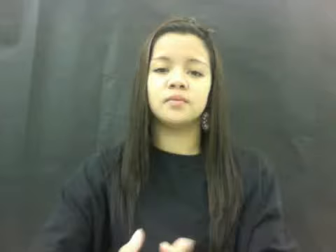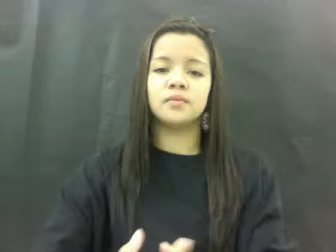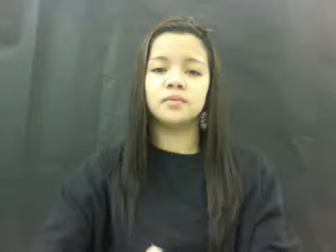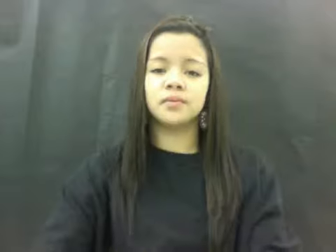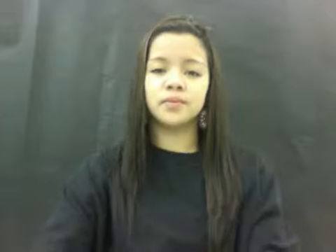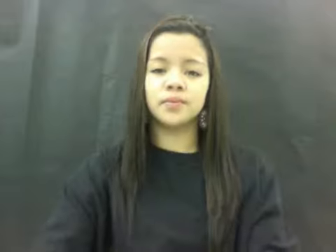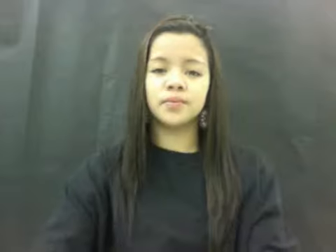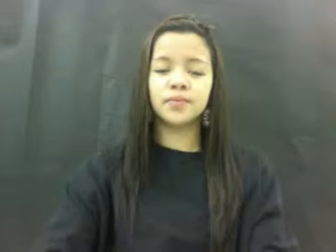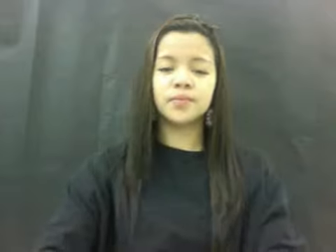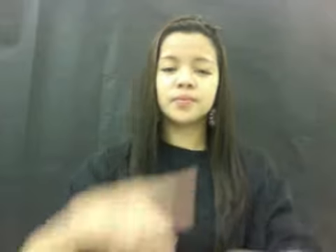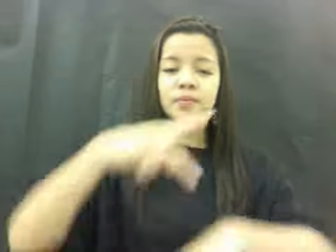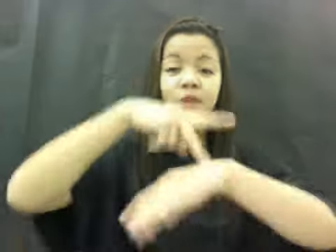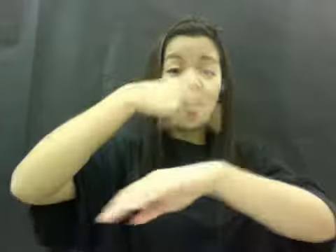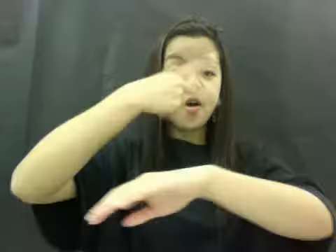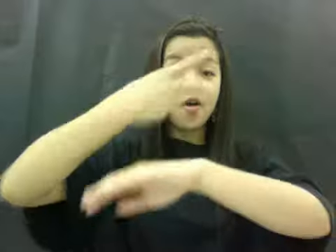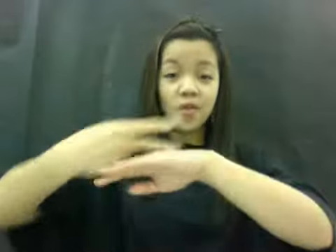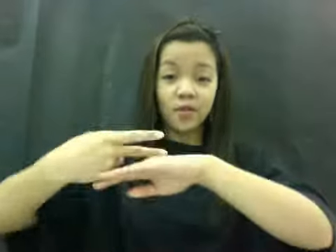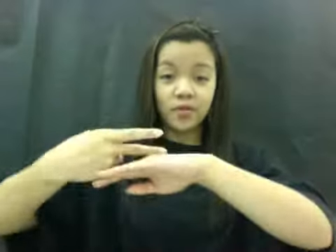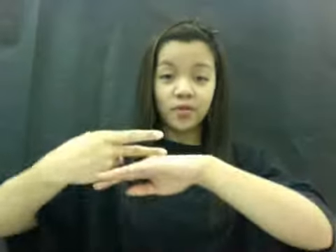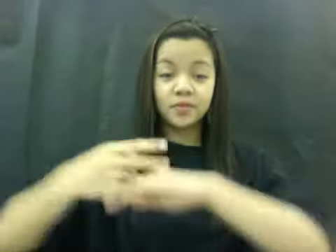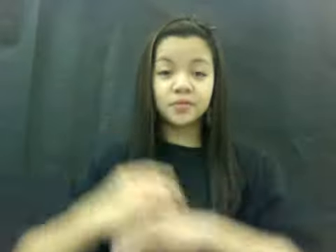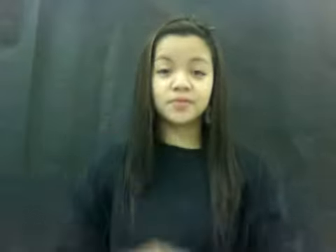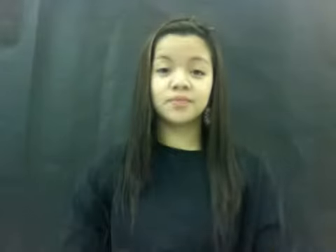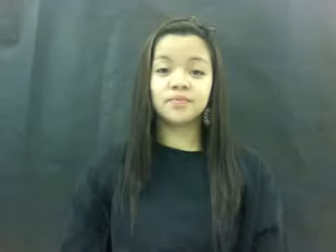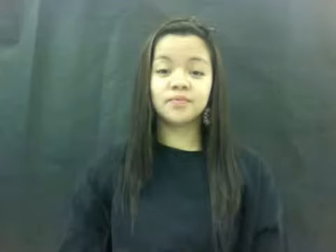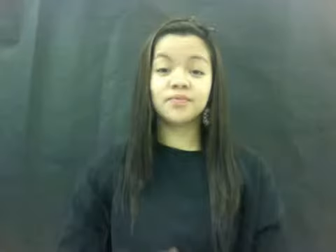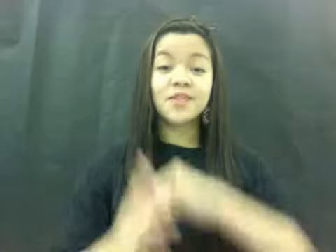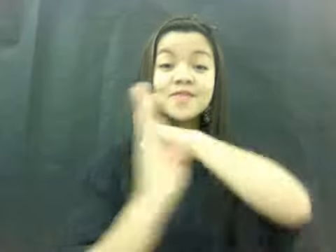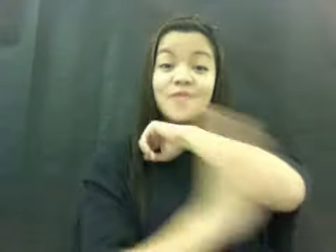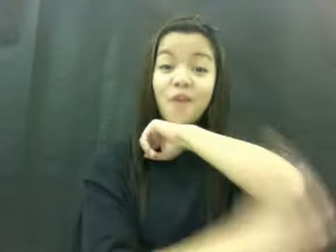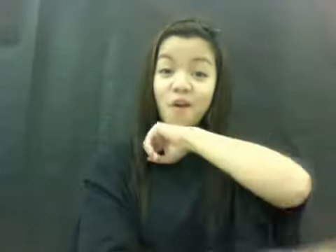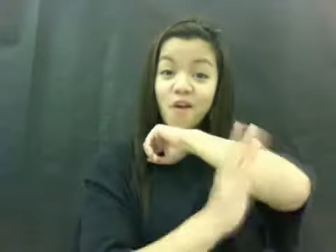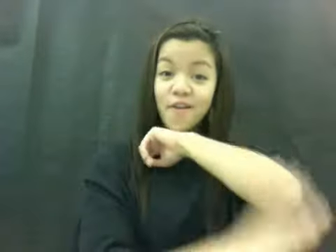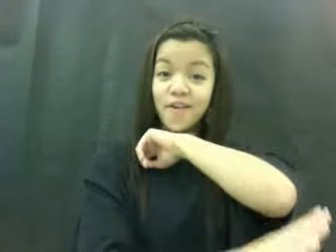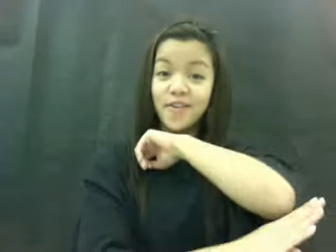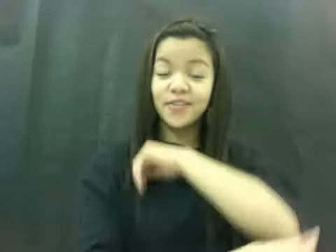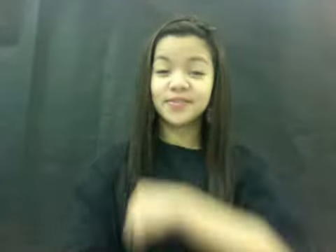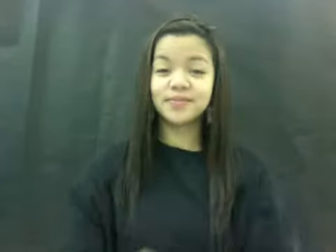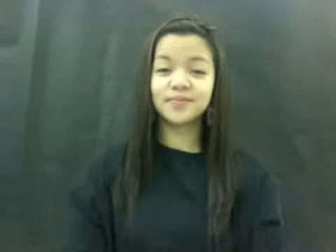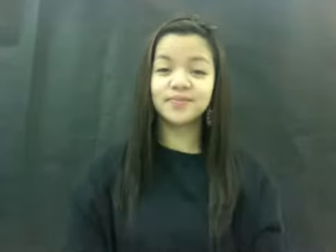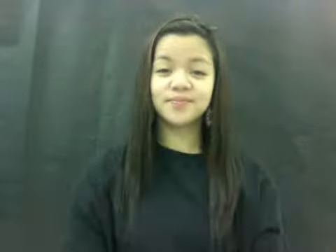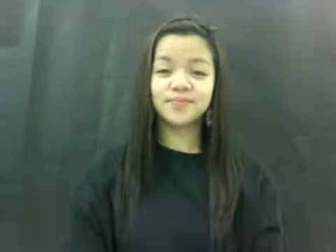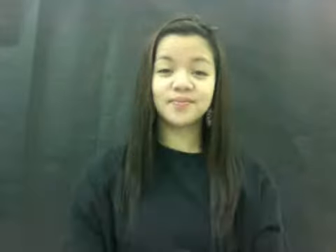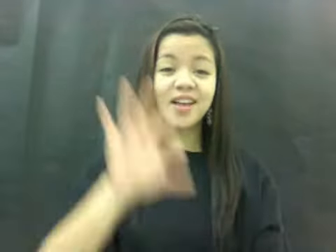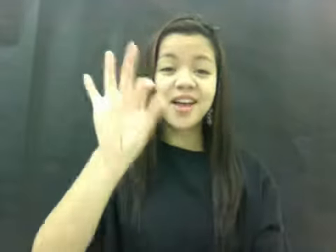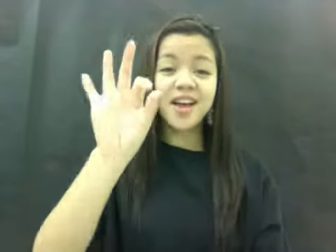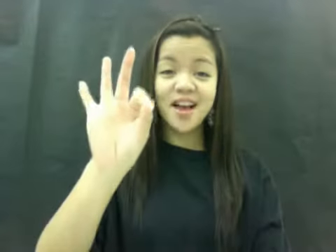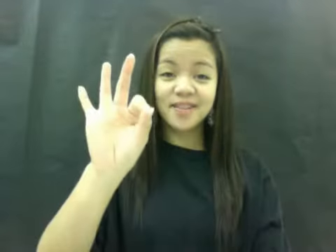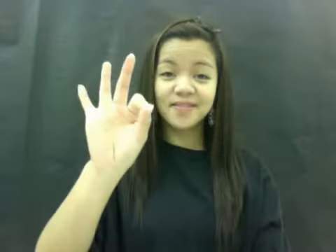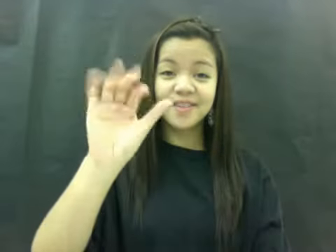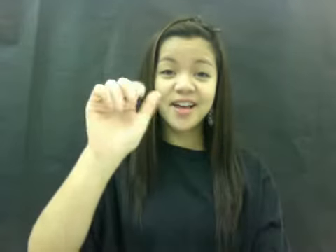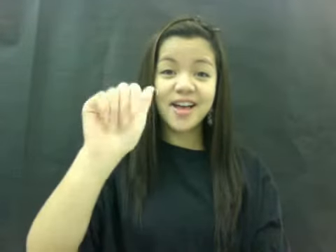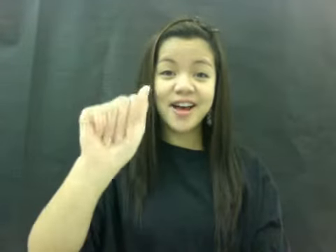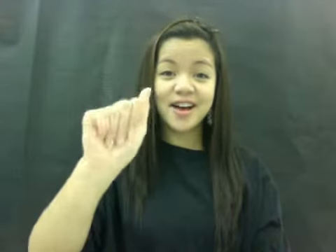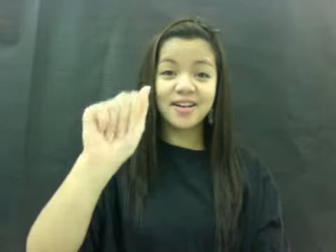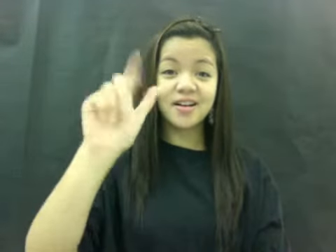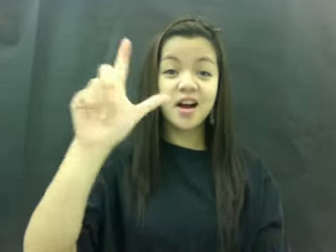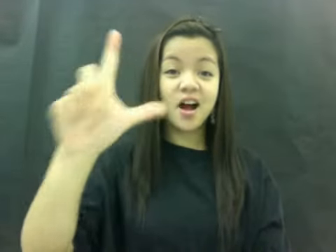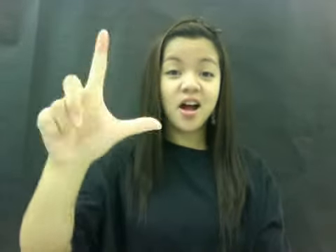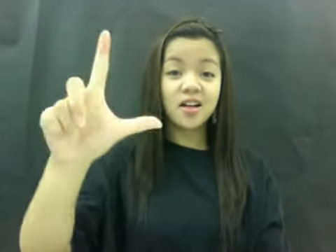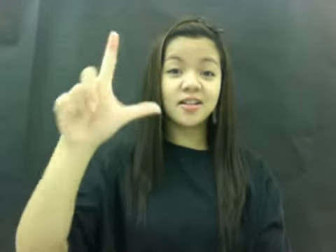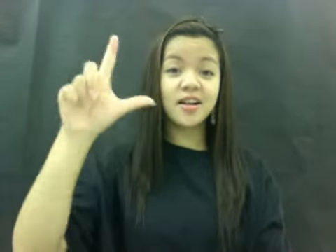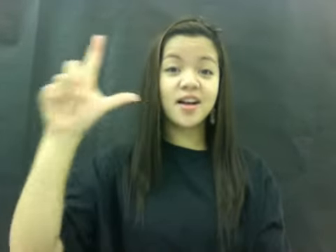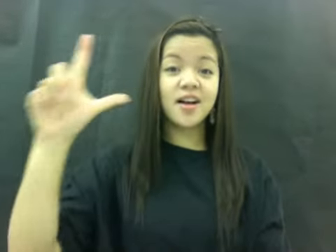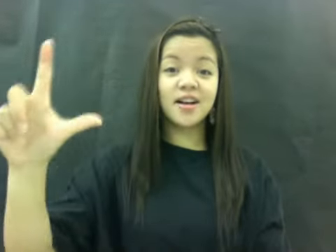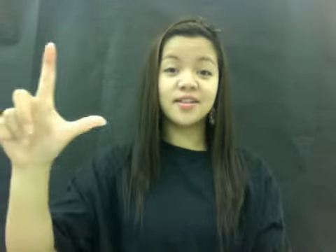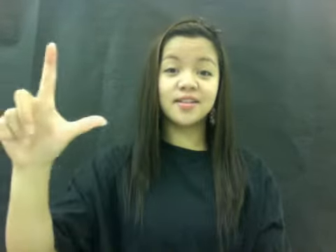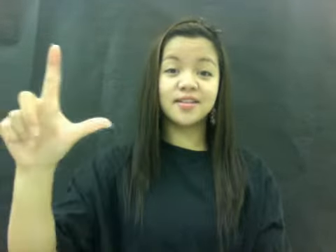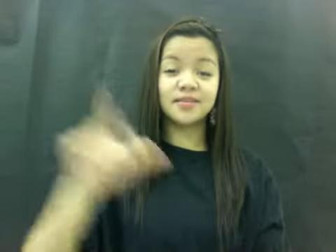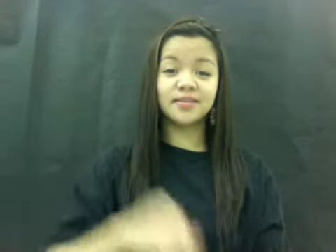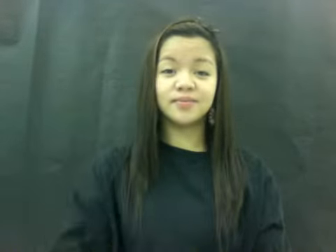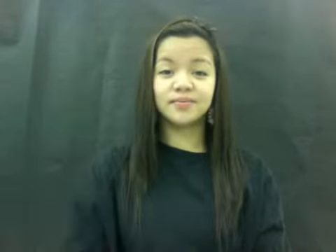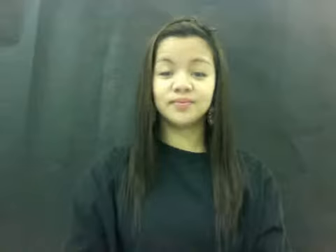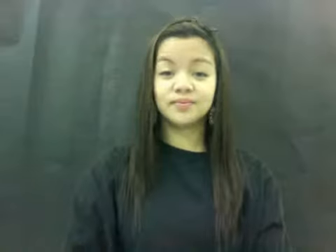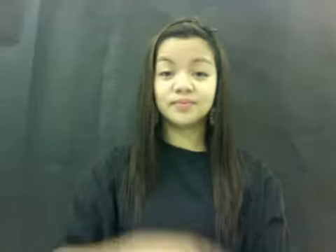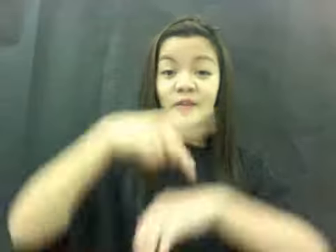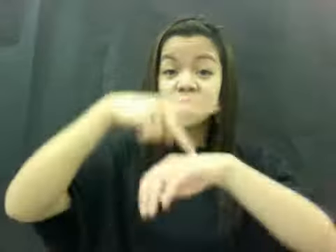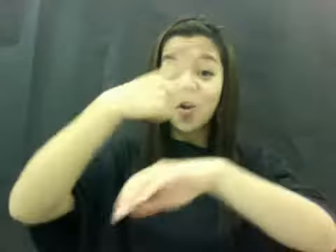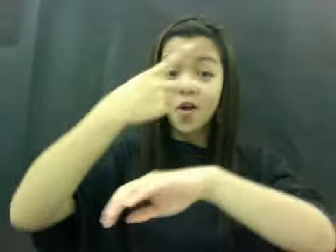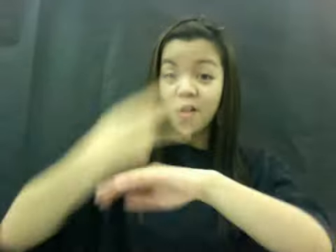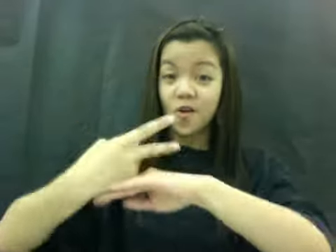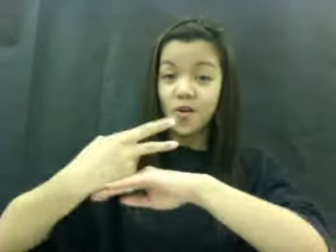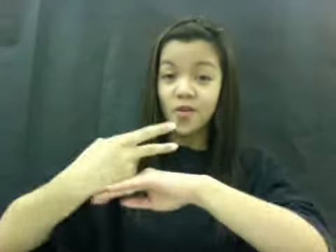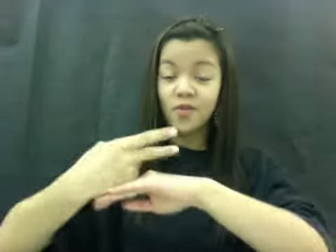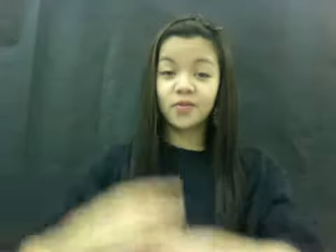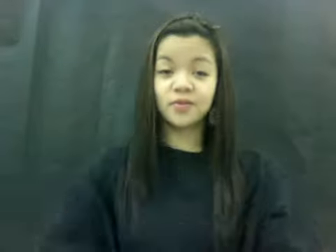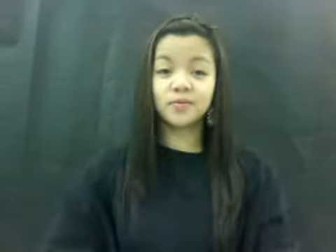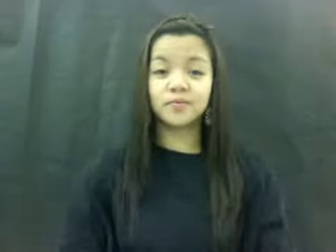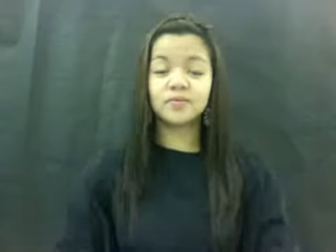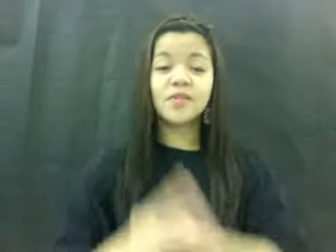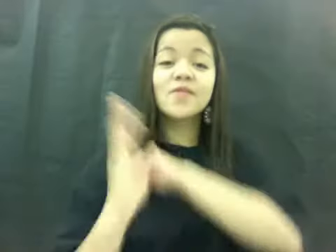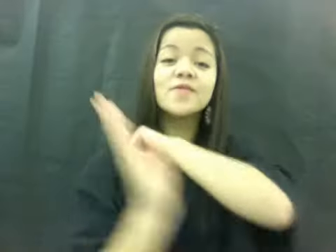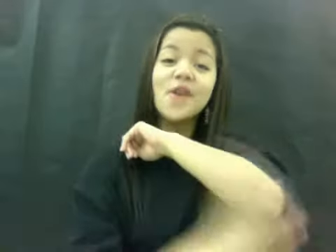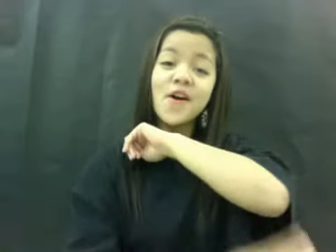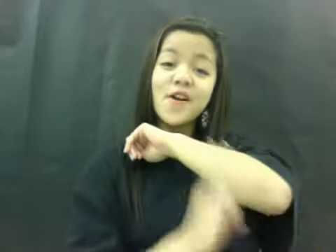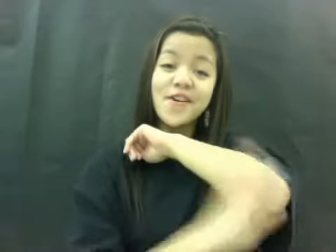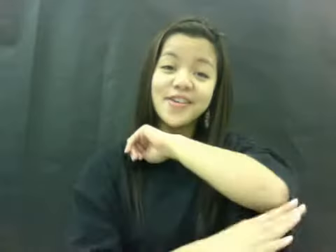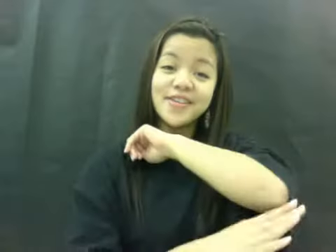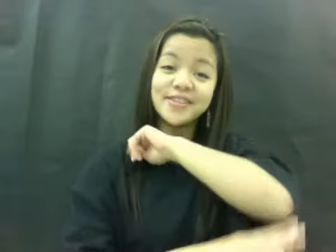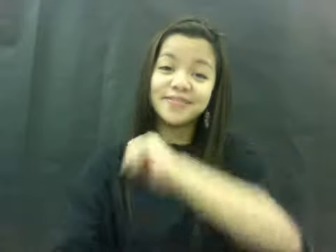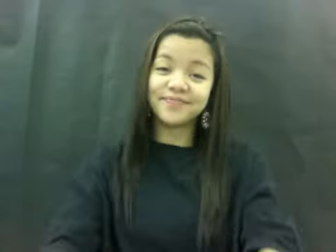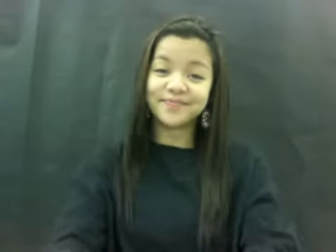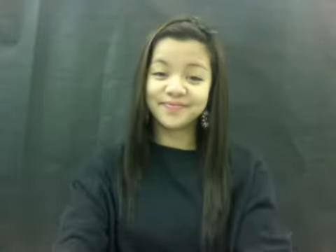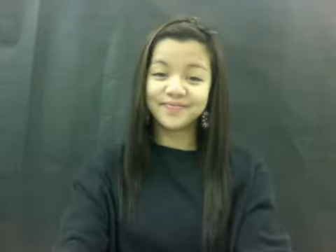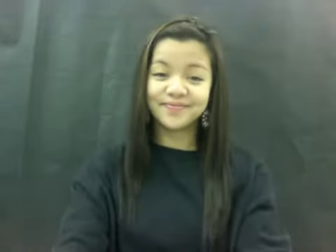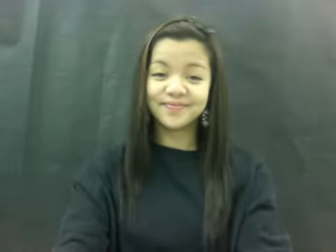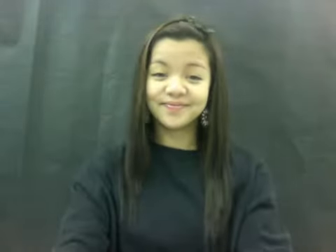Fall